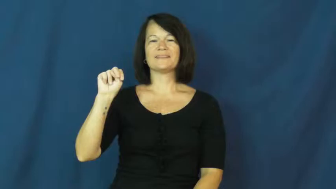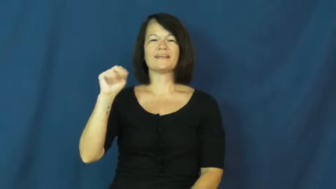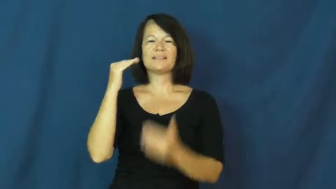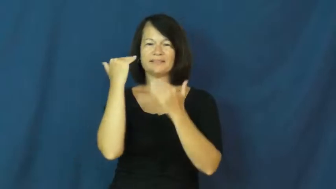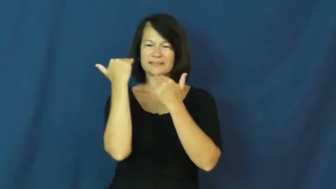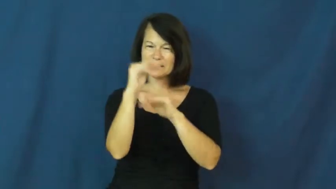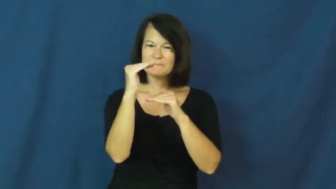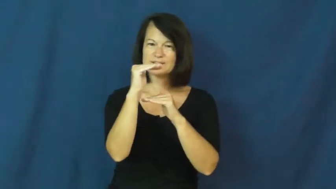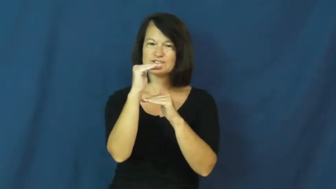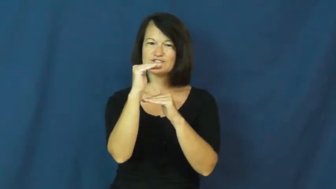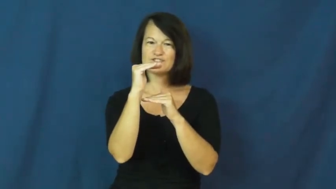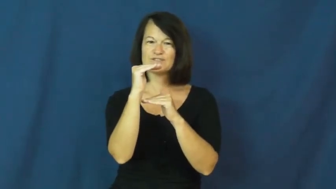limit,cap,cutoff,capacity,immanence,parameter,restrict,ceiling,chain,confine,contain